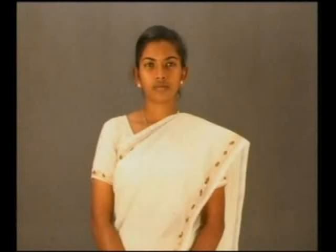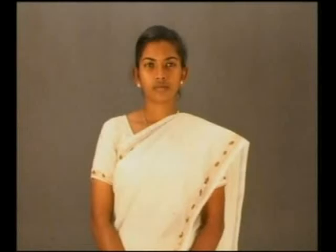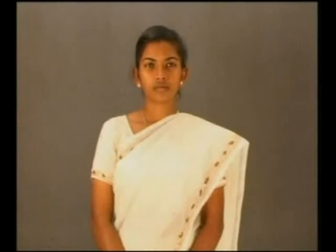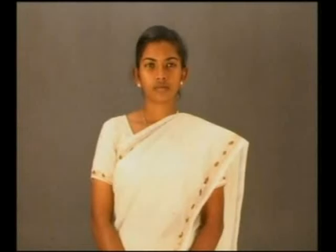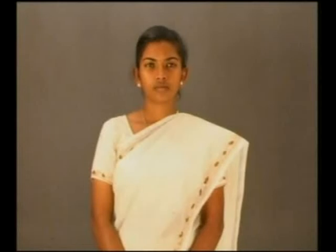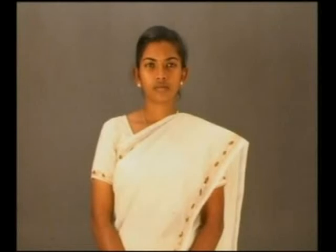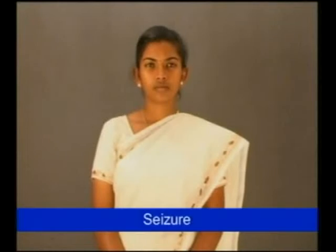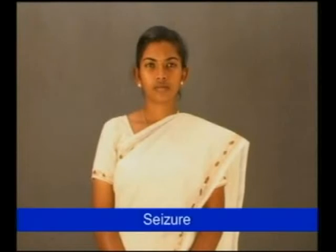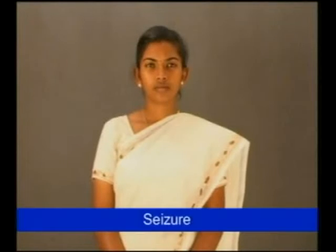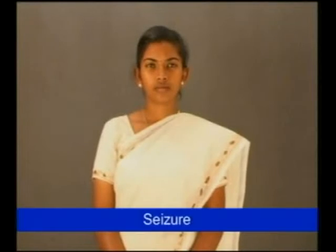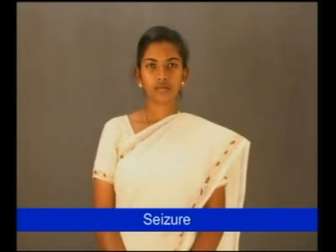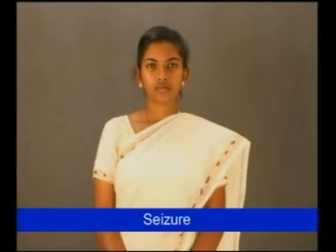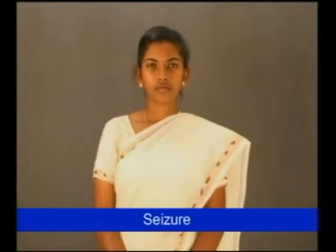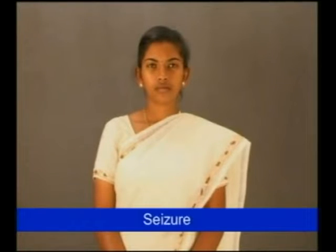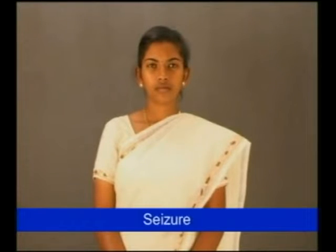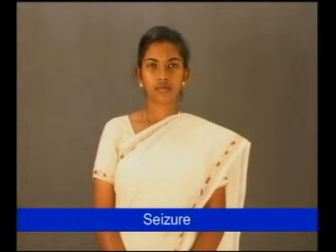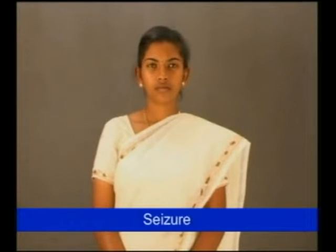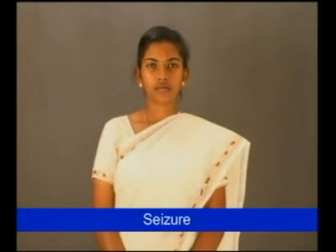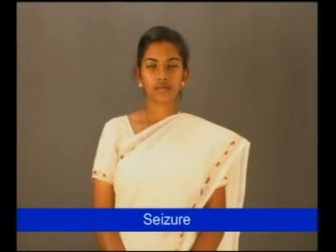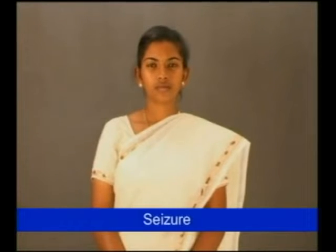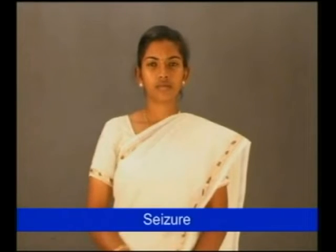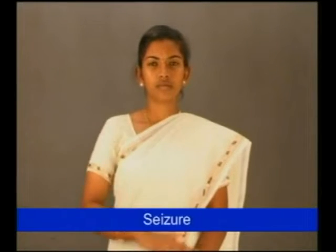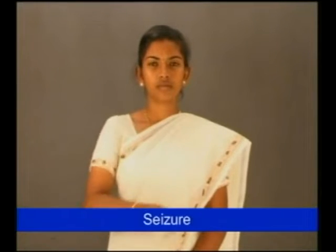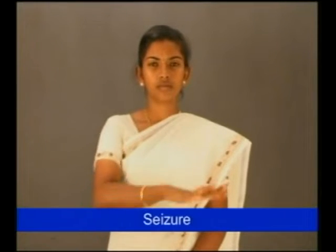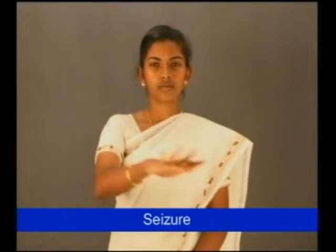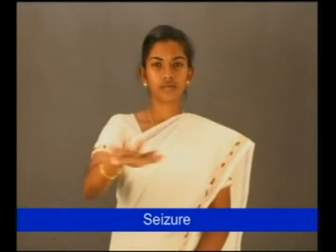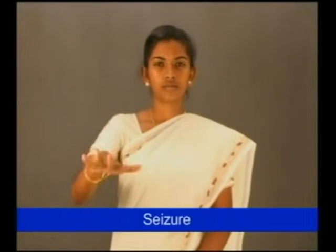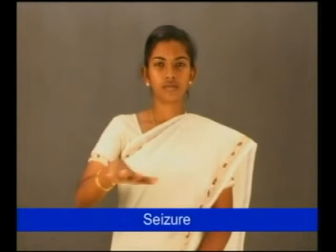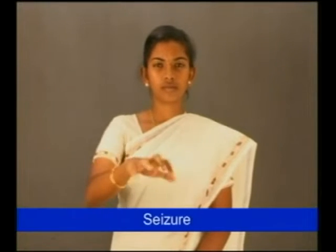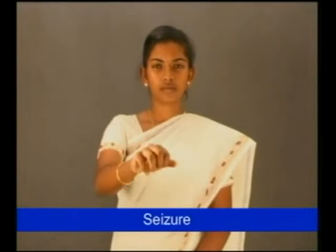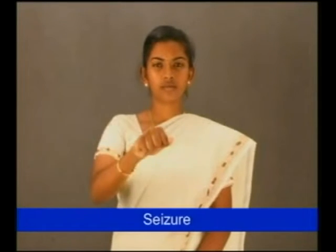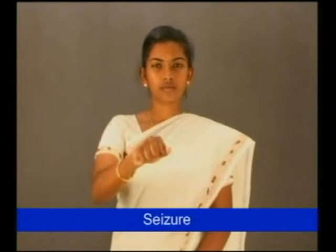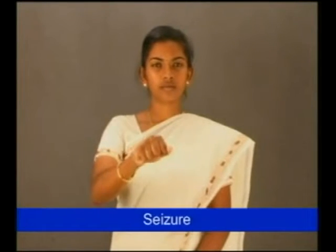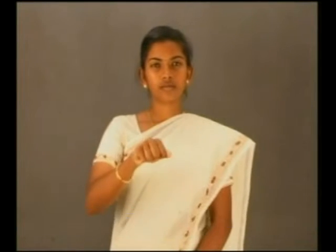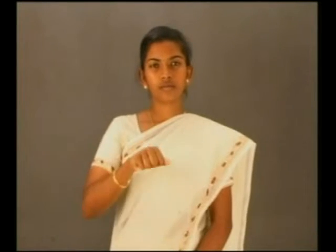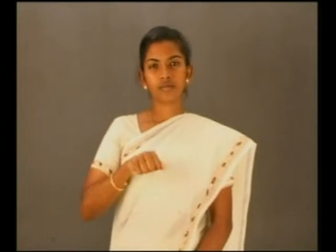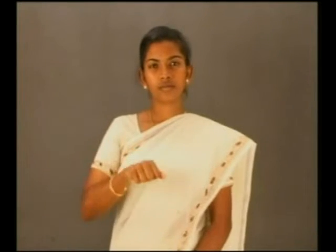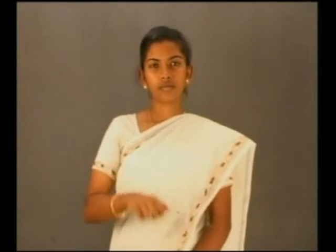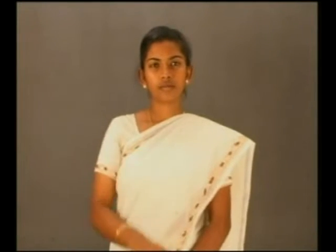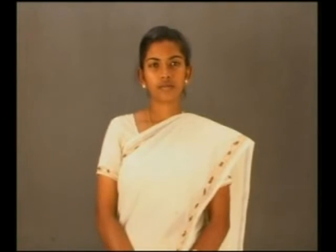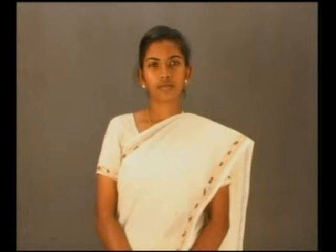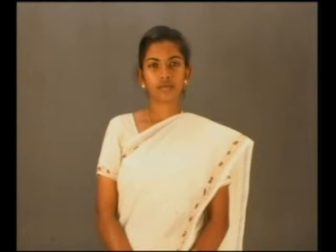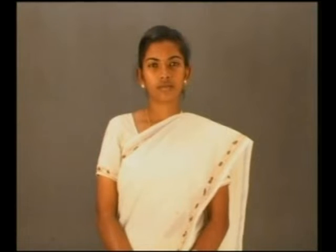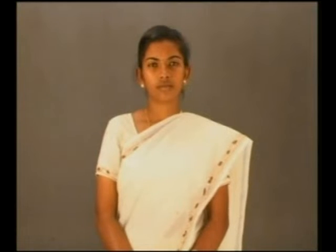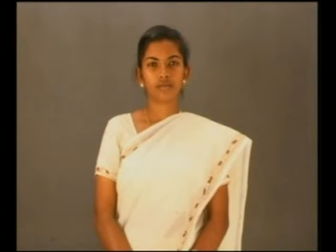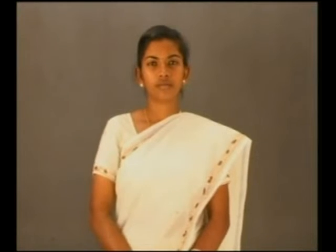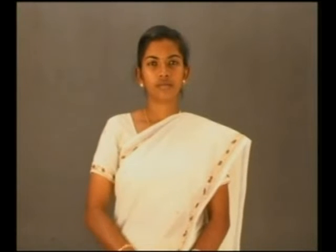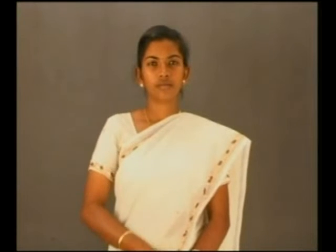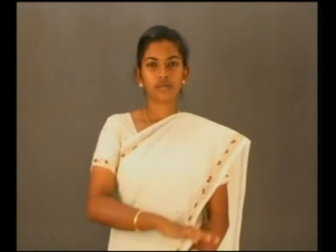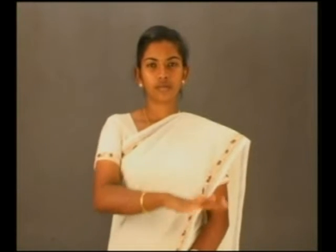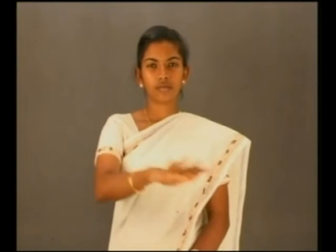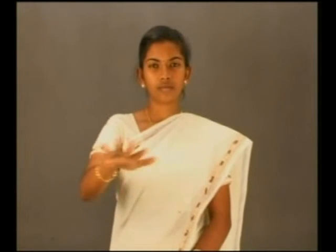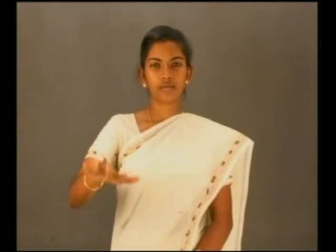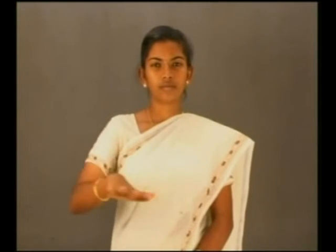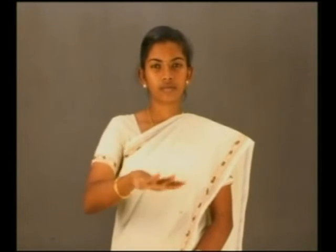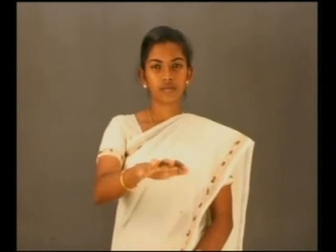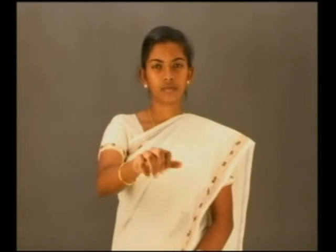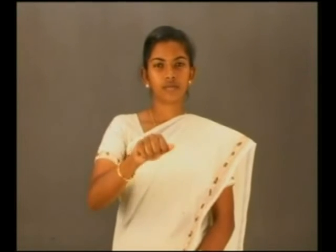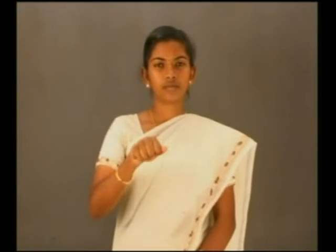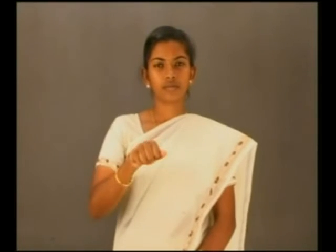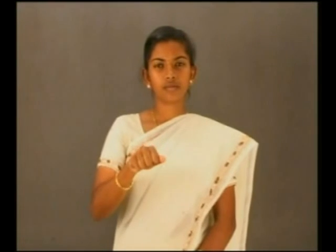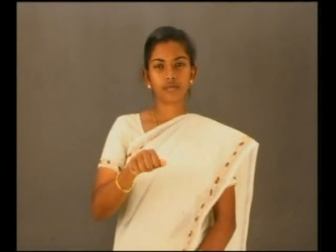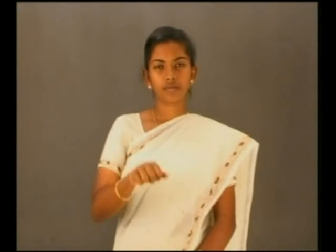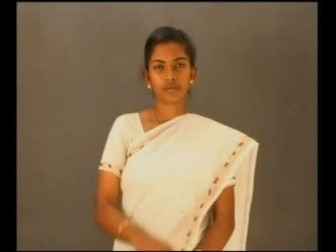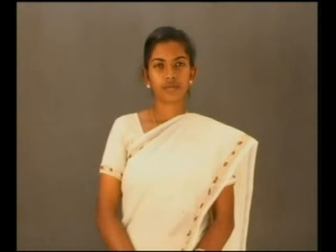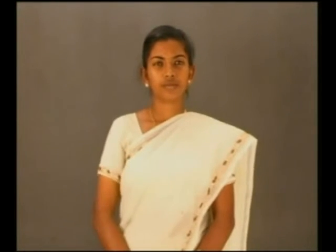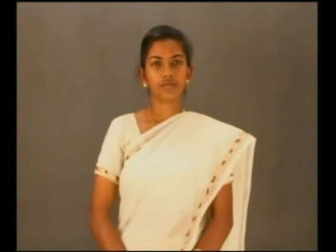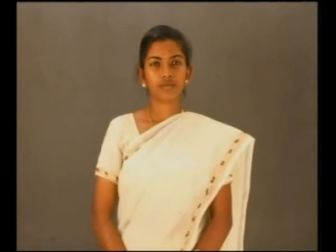Seizure